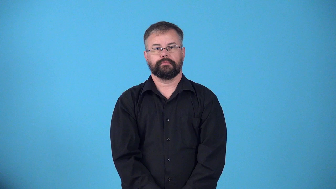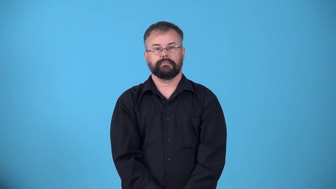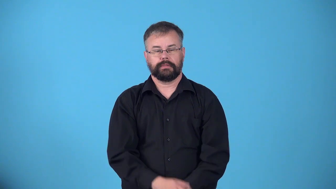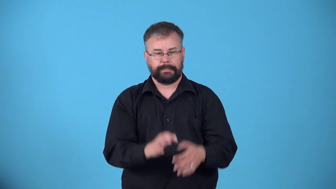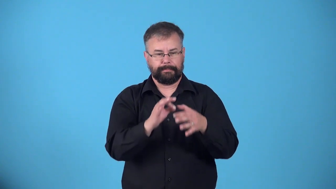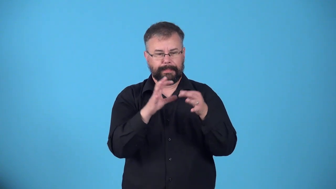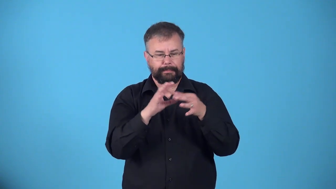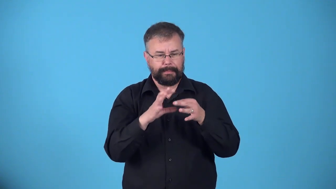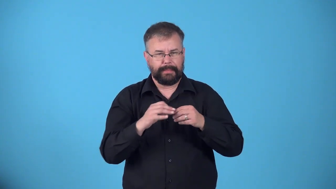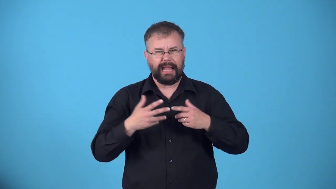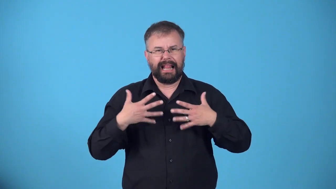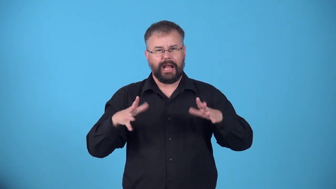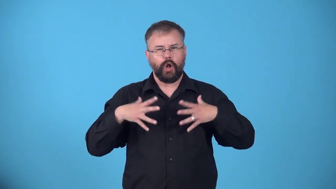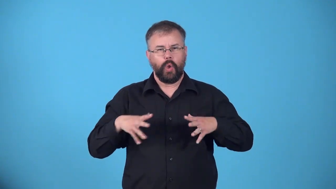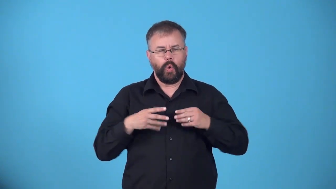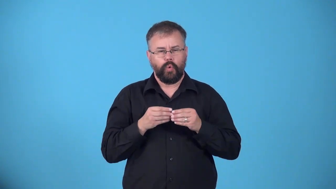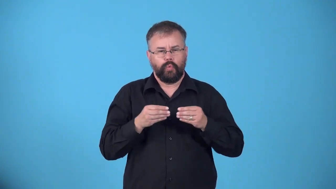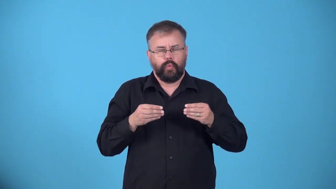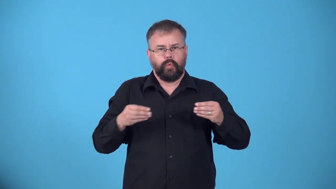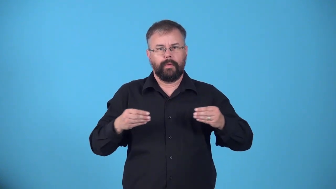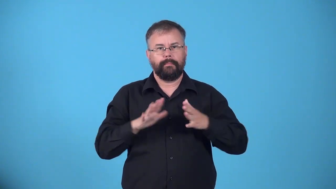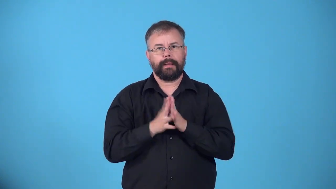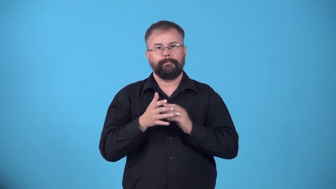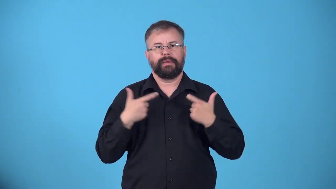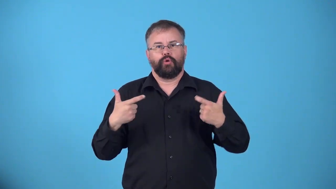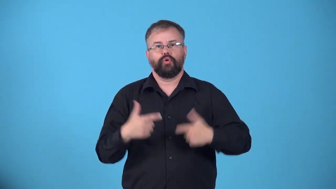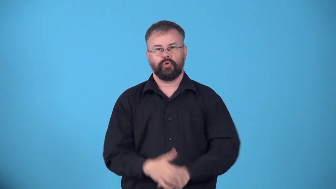let out clothes